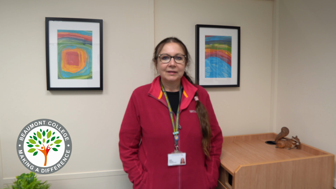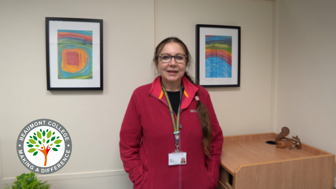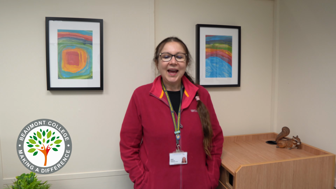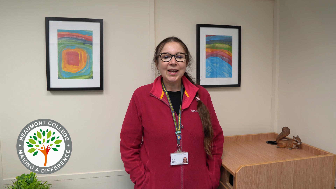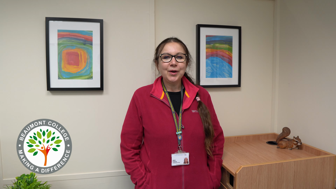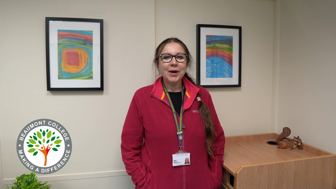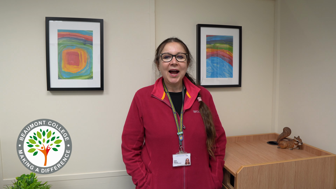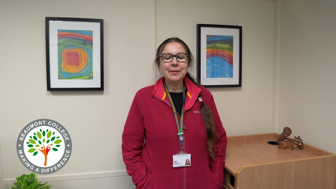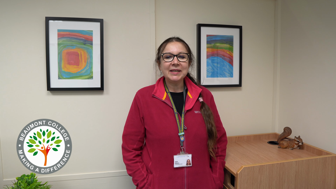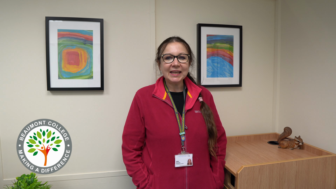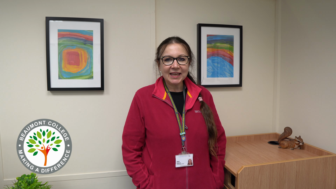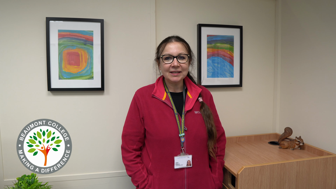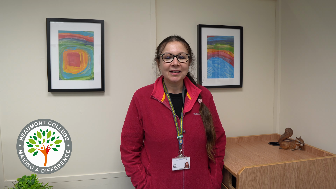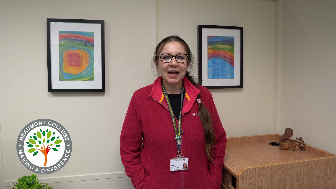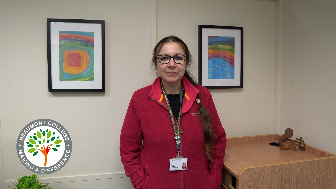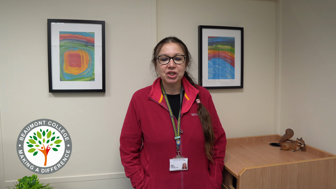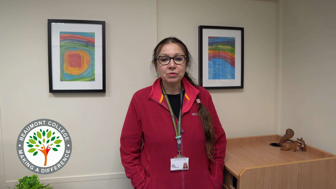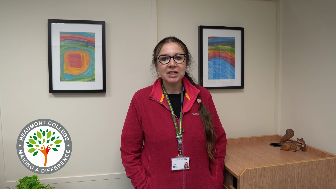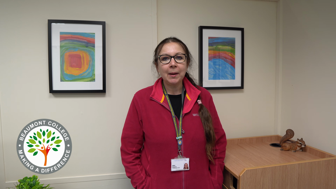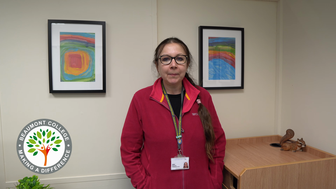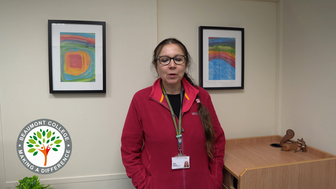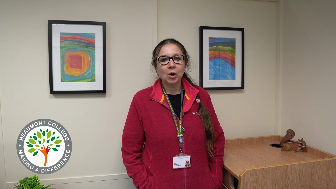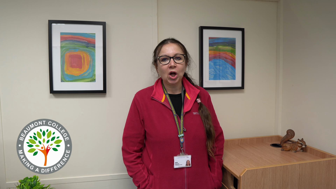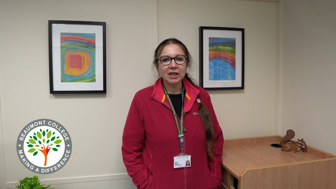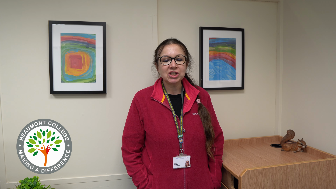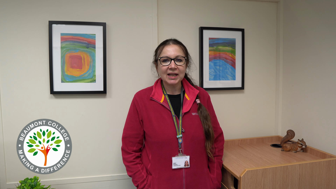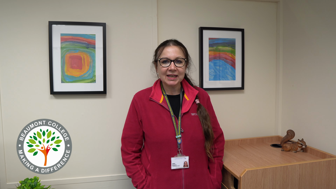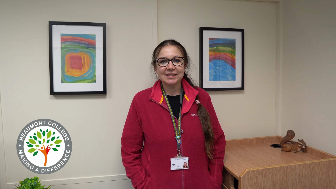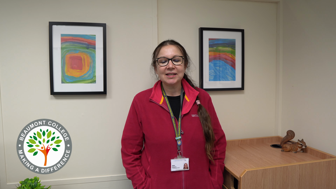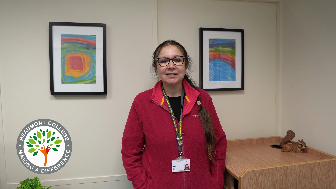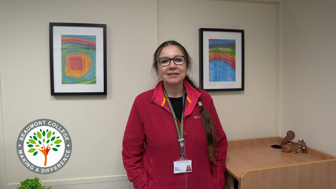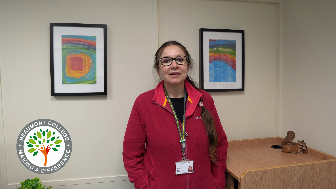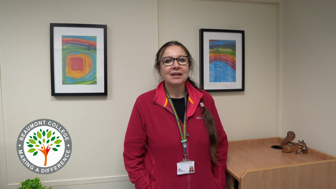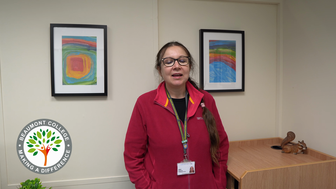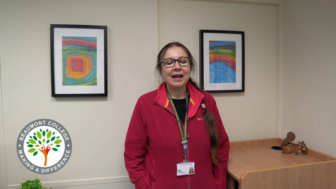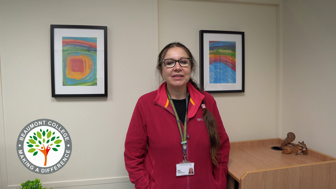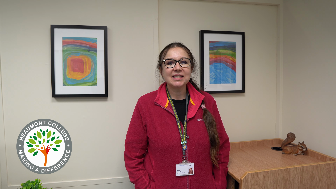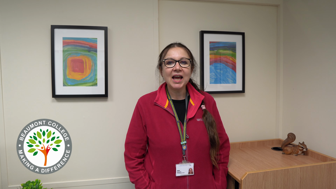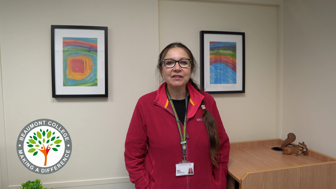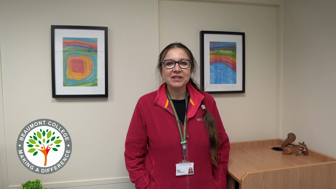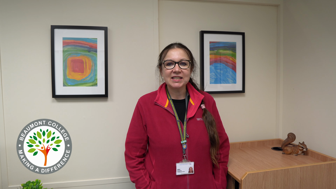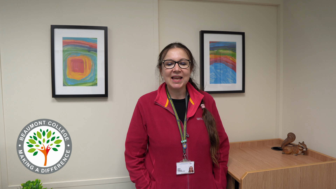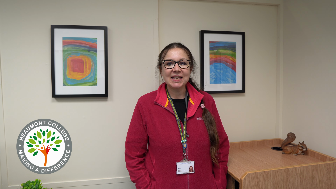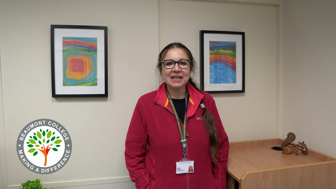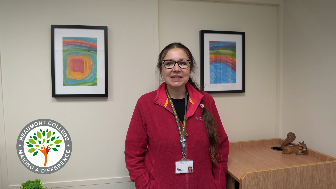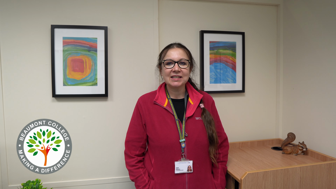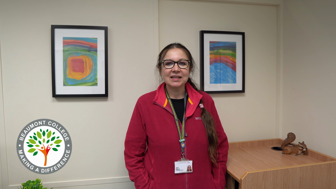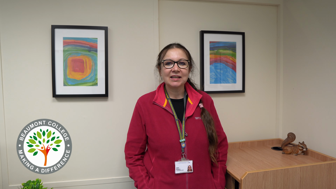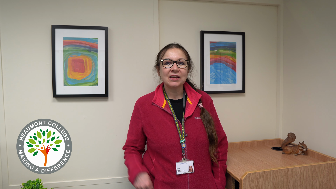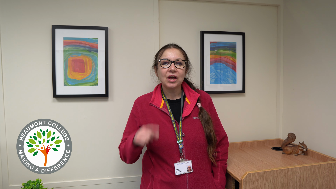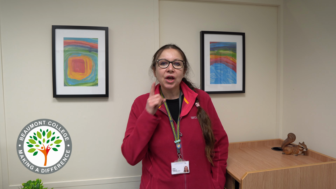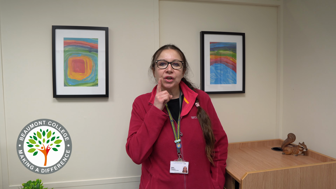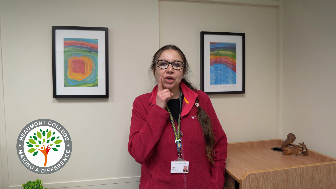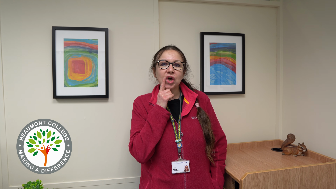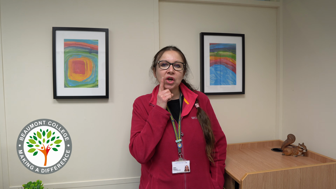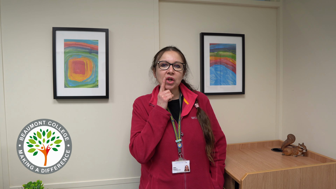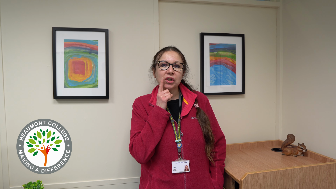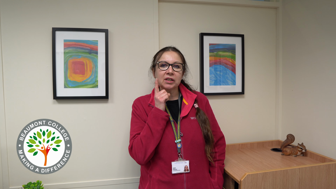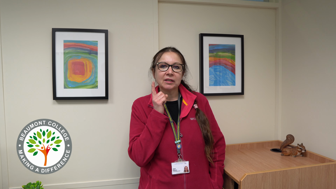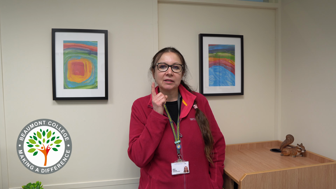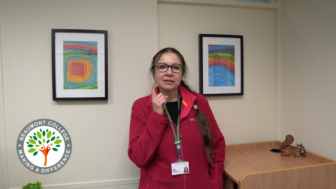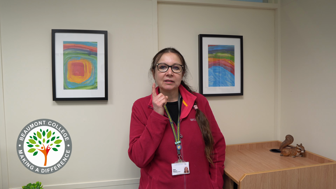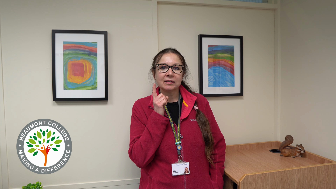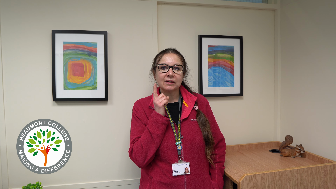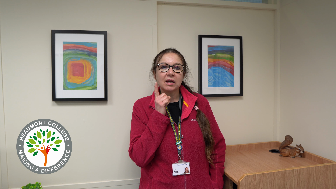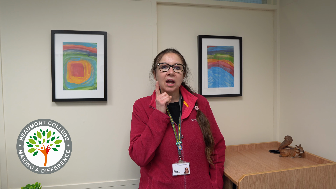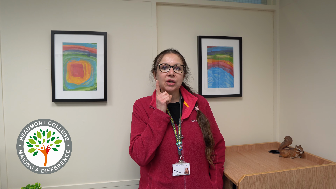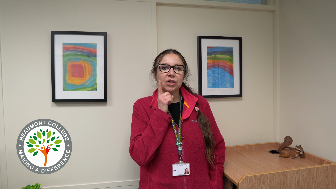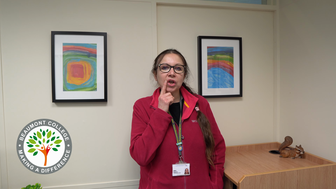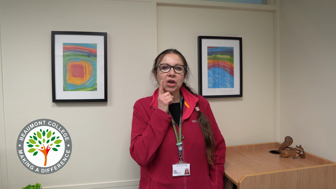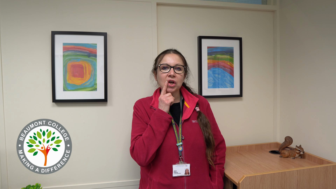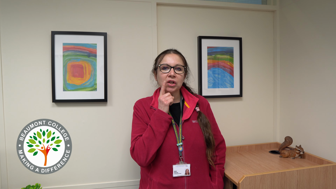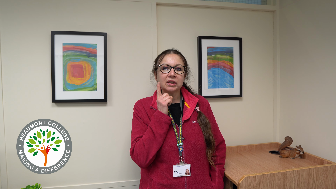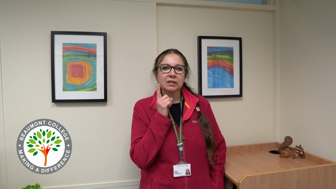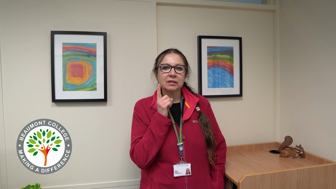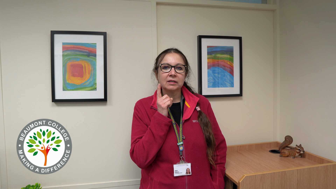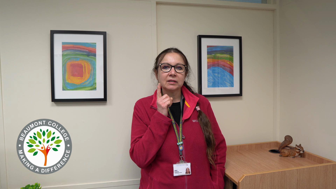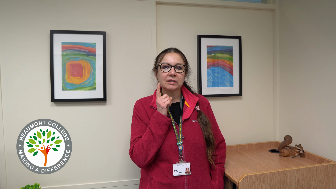Girl